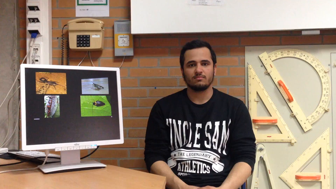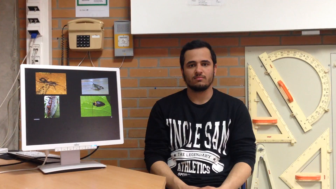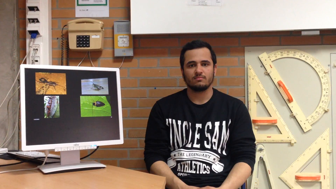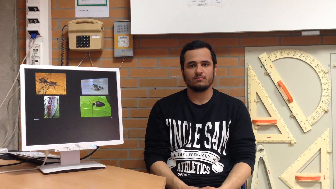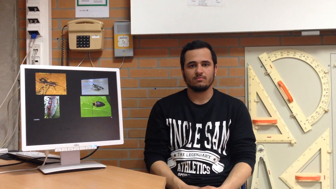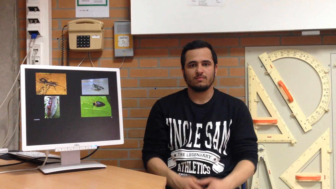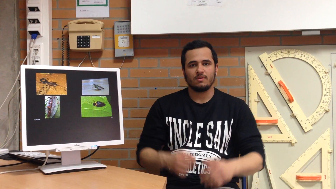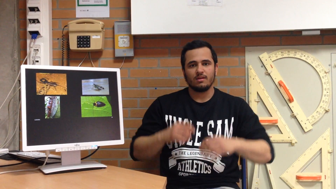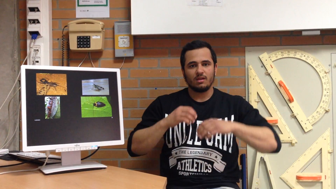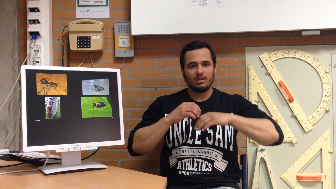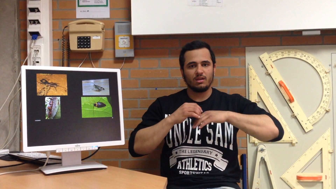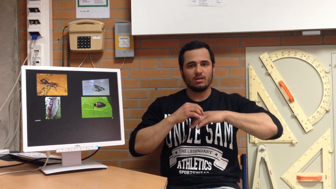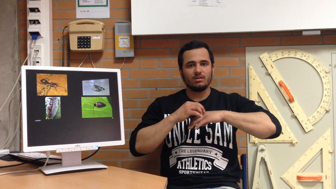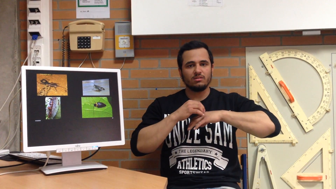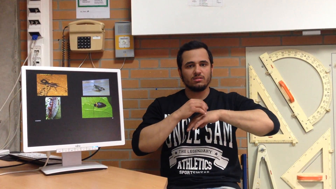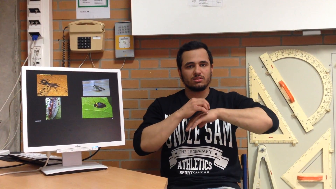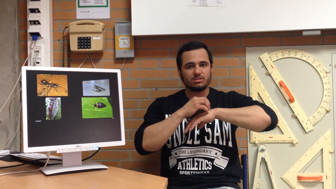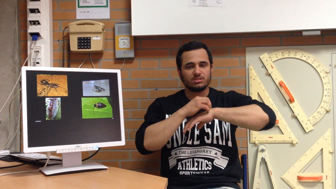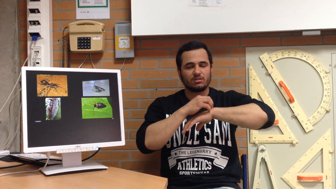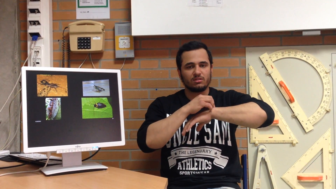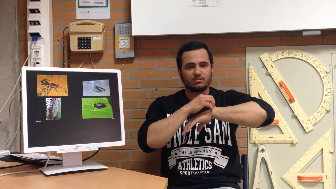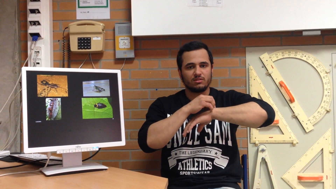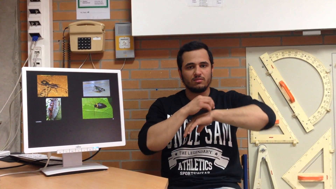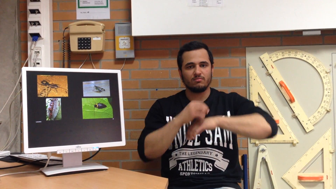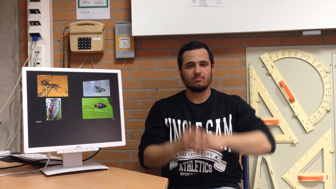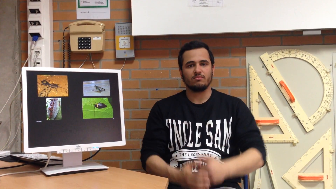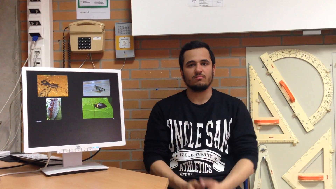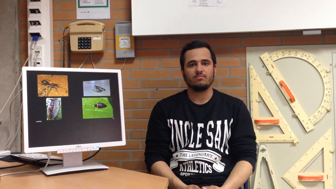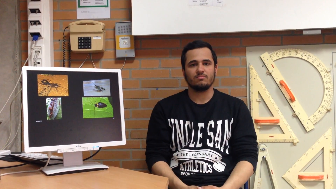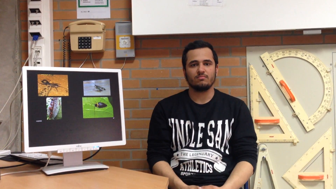bug